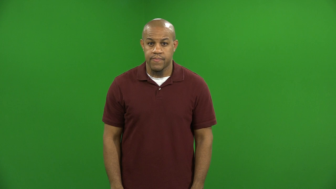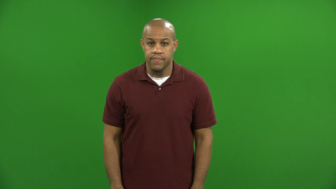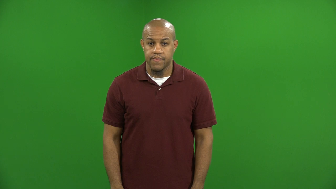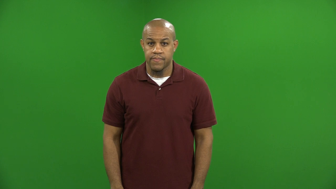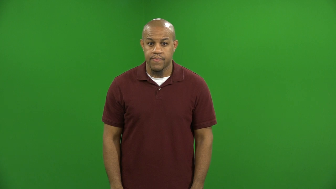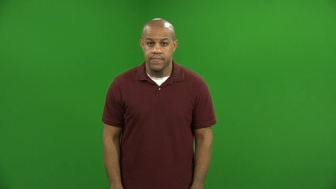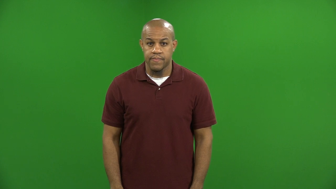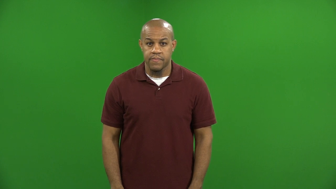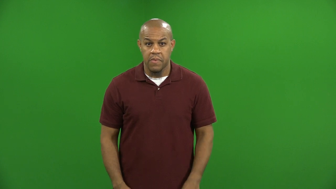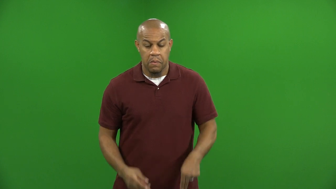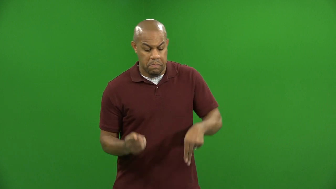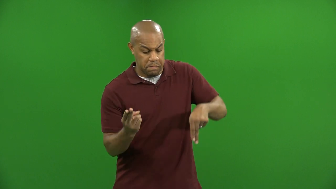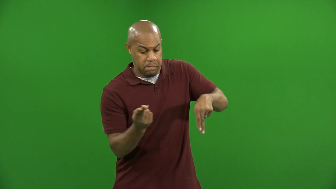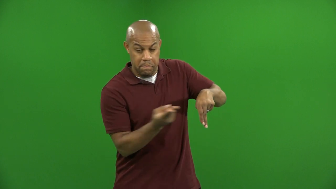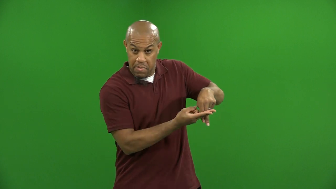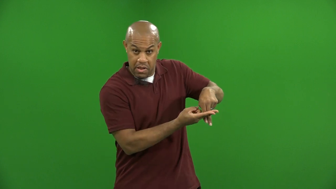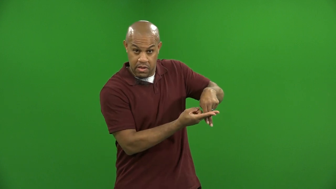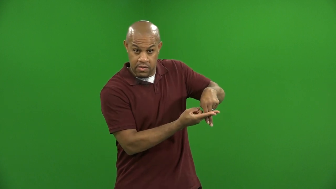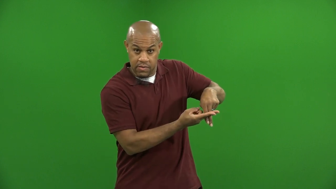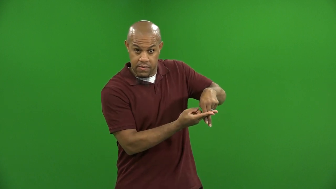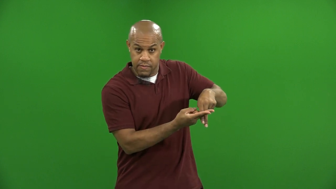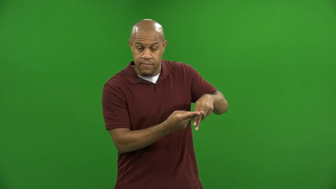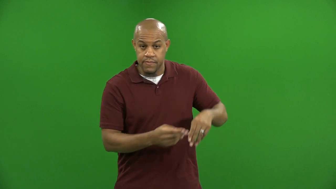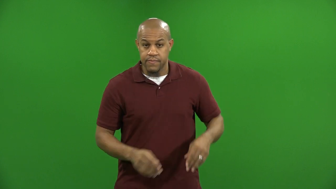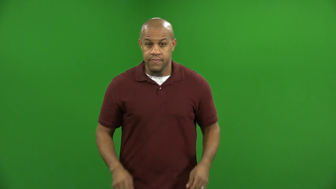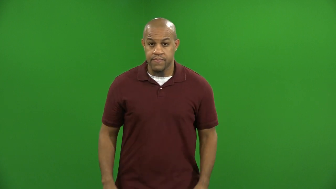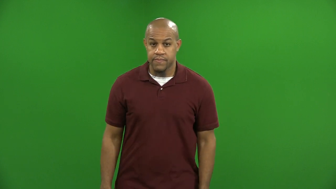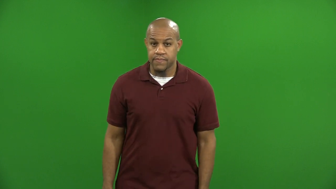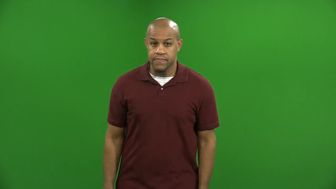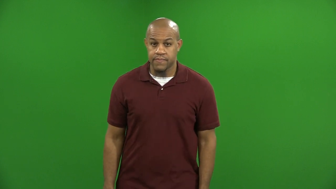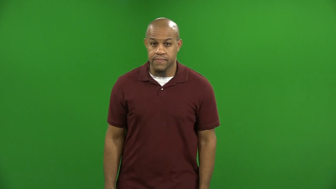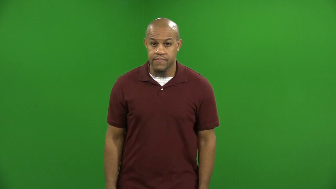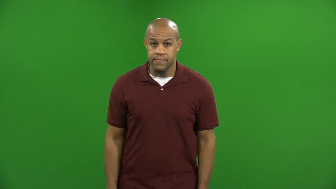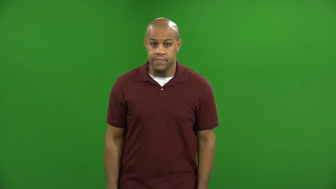chop block